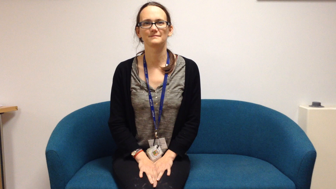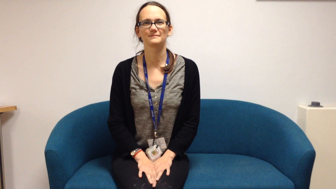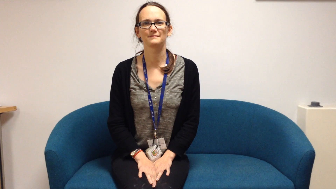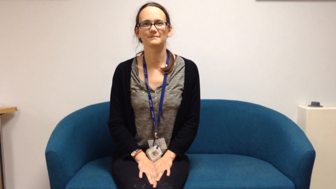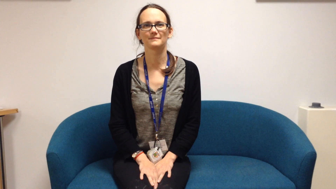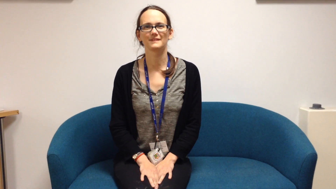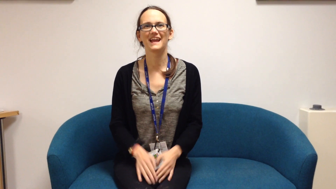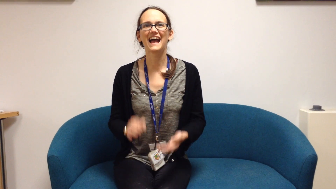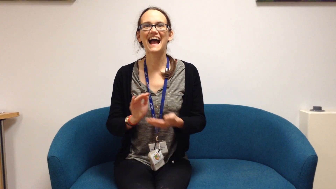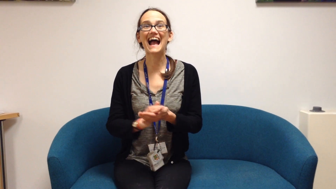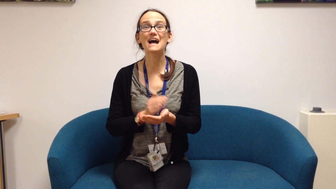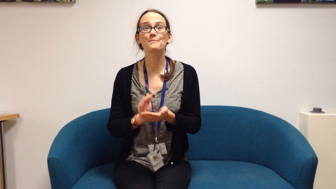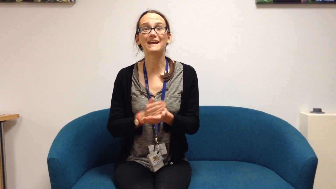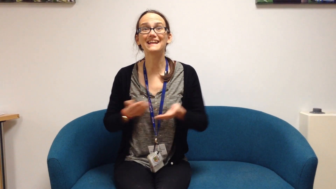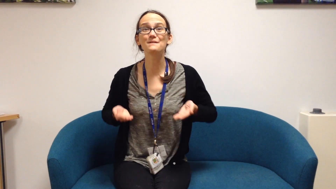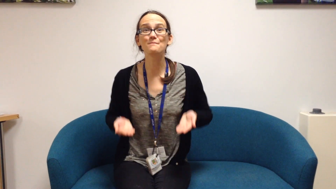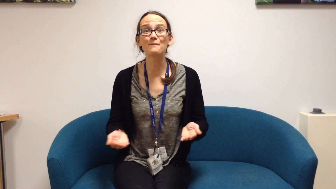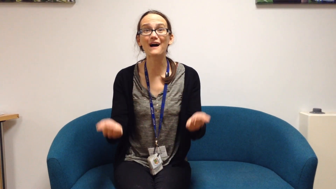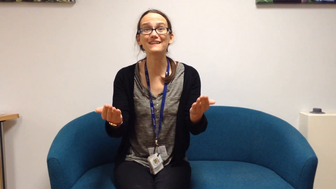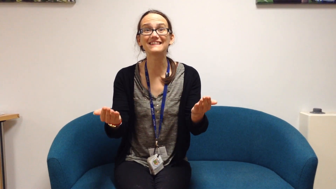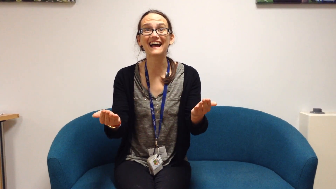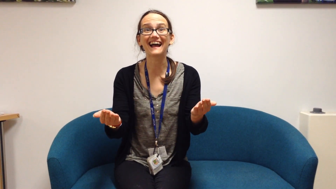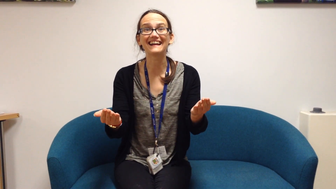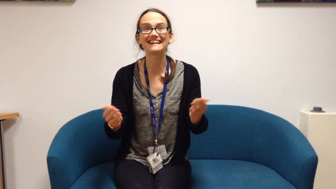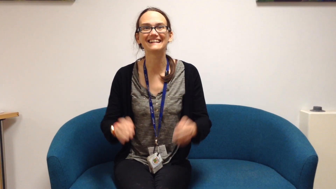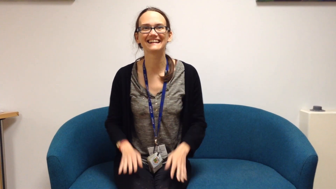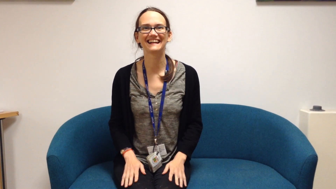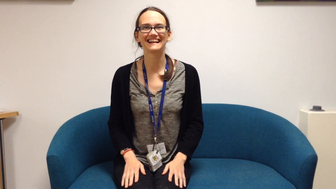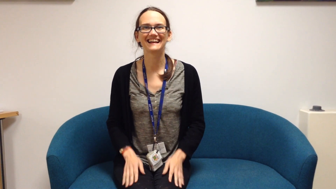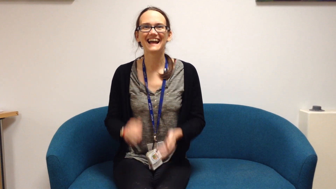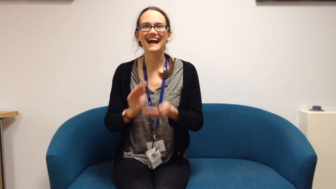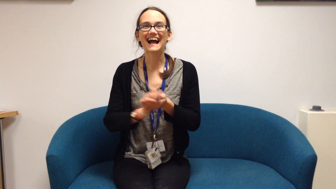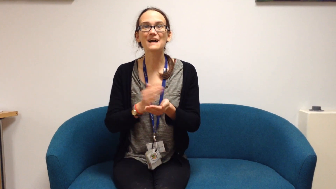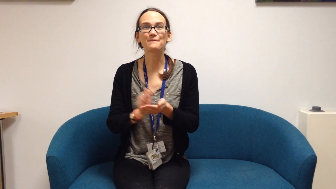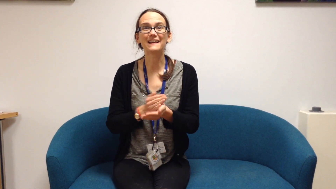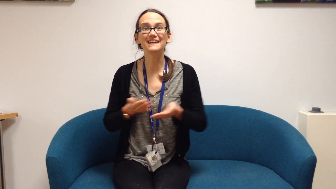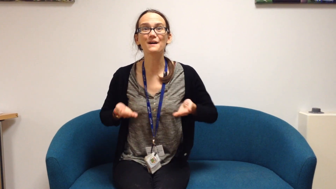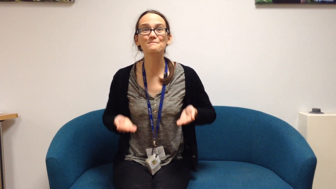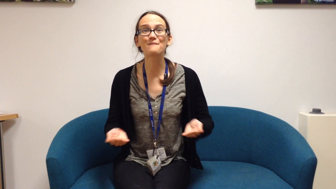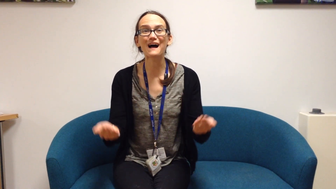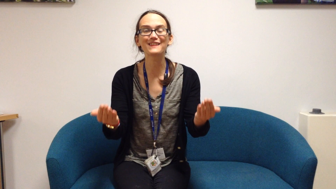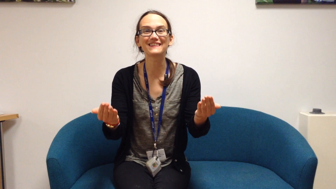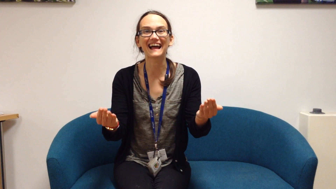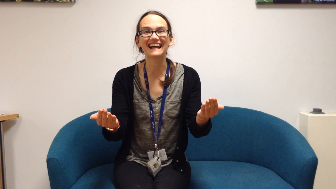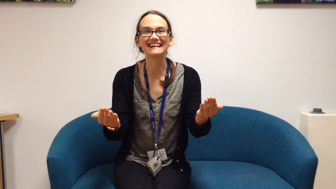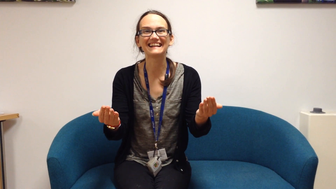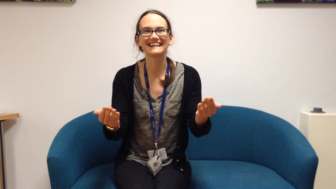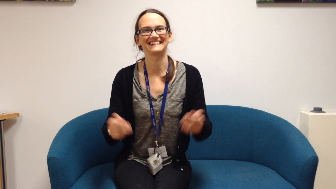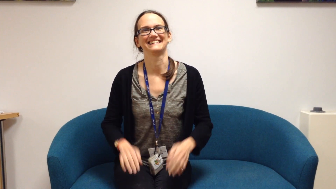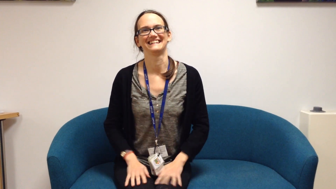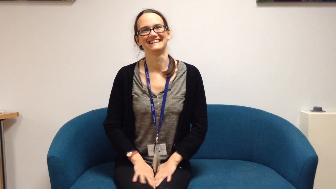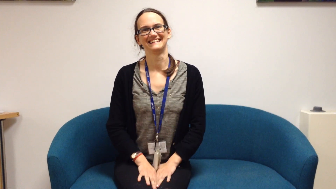Happy Birthday